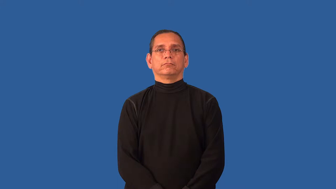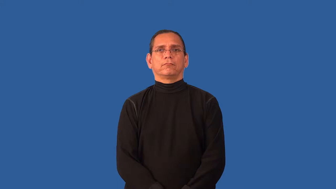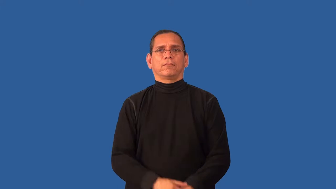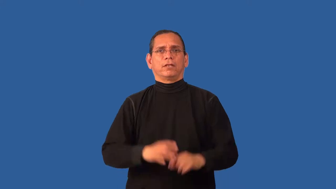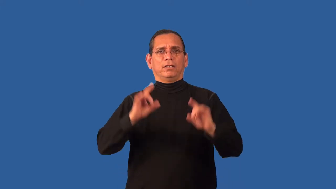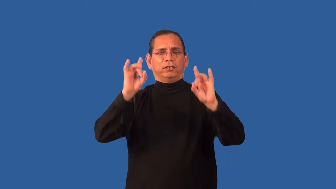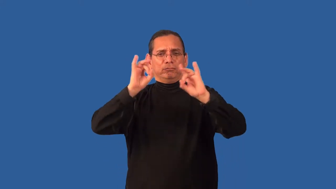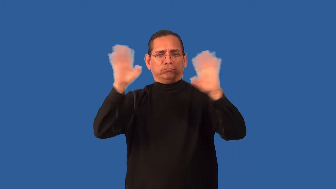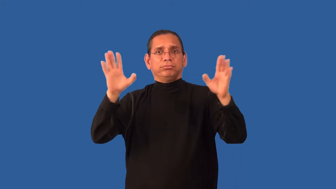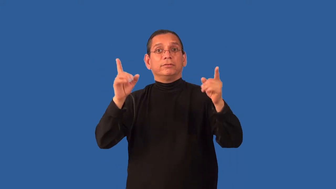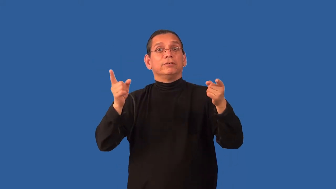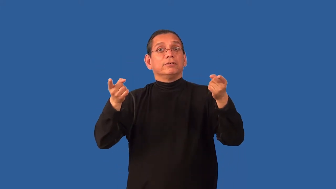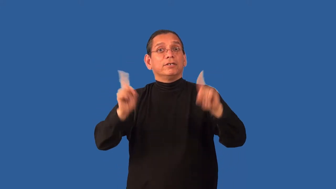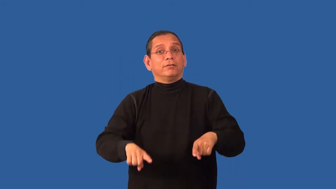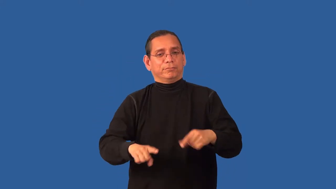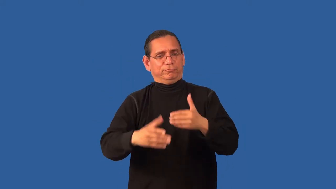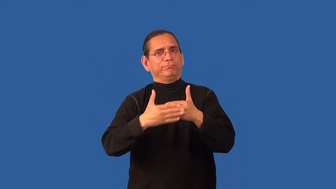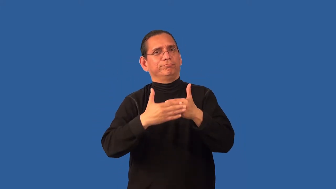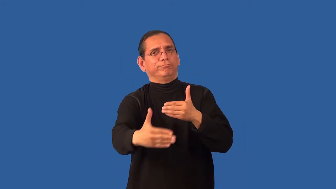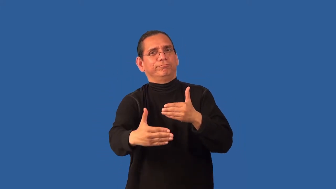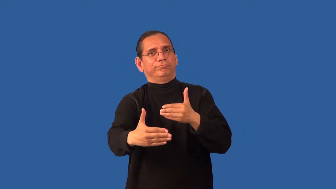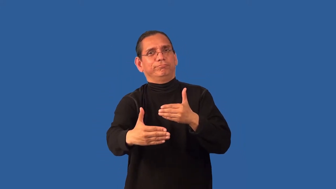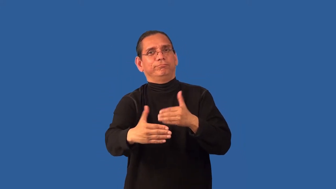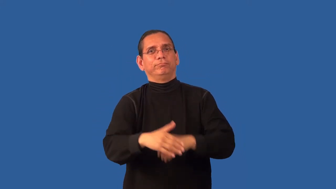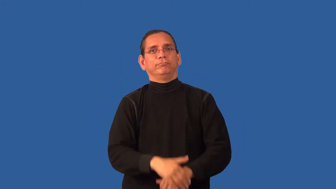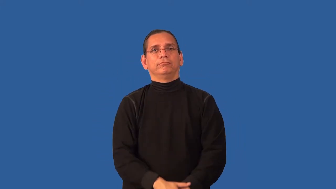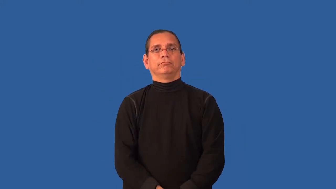aftermath